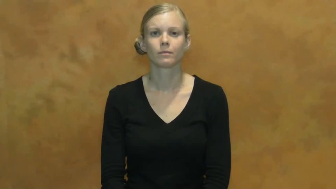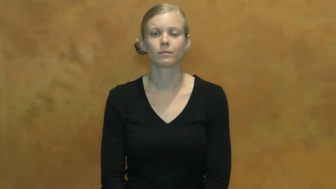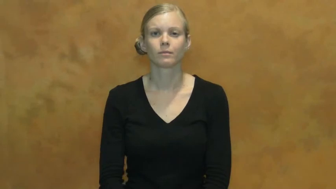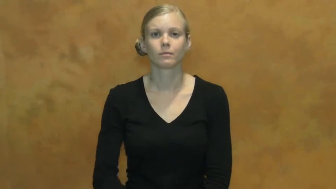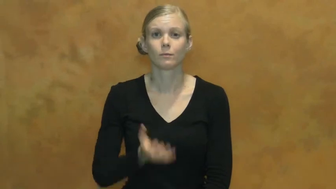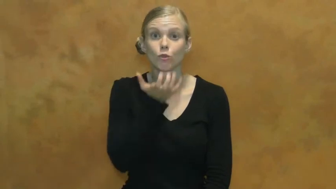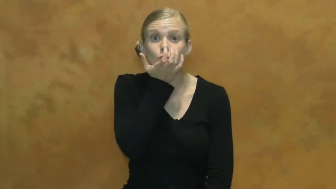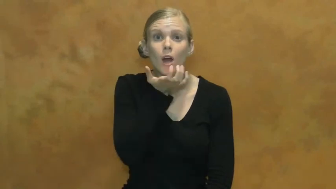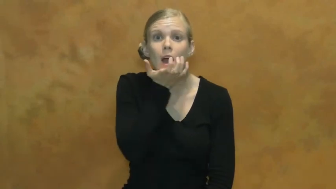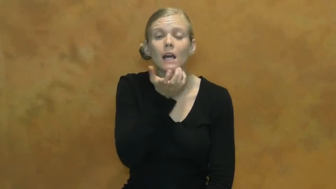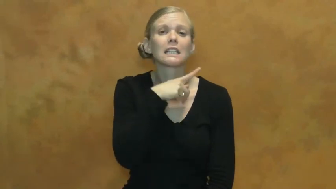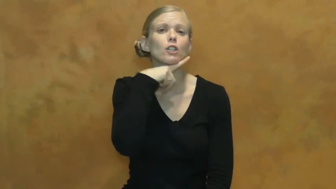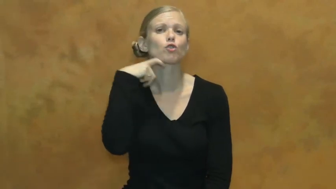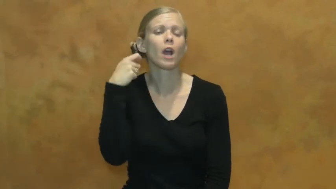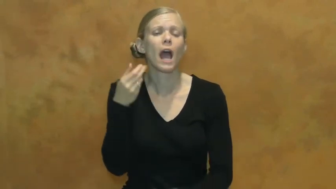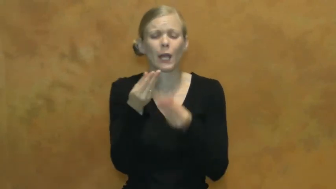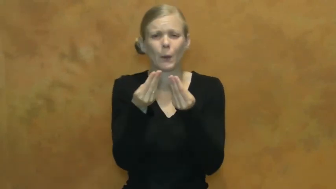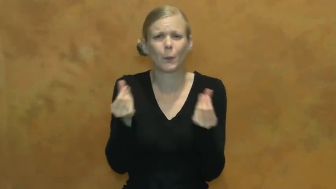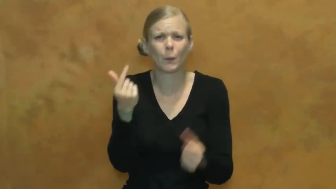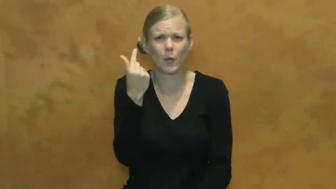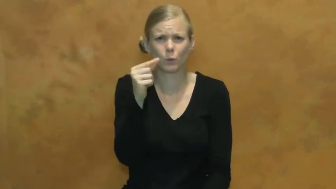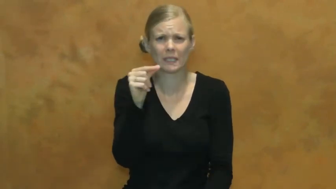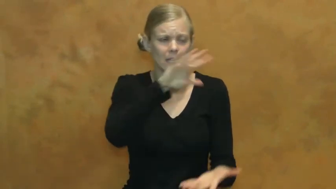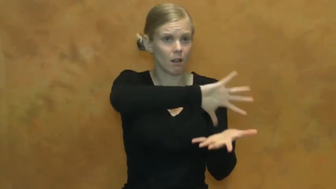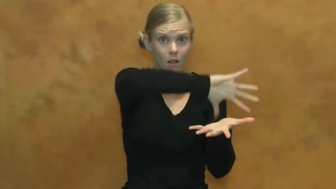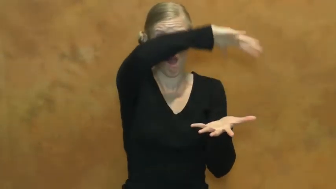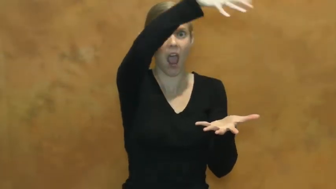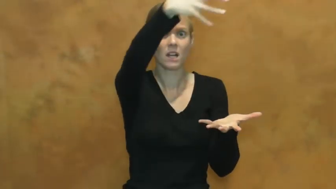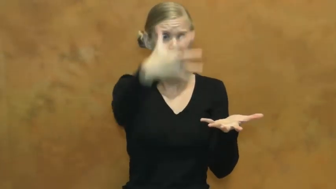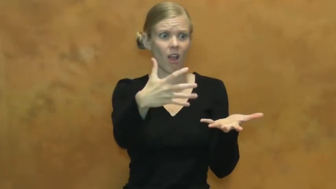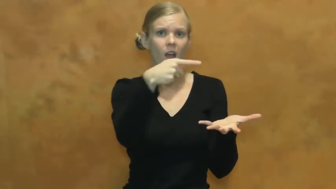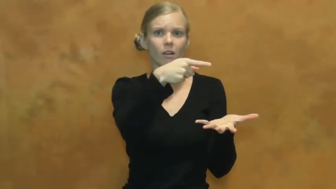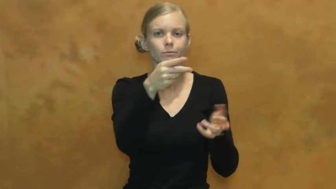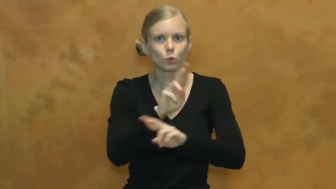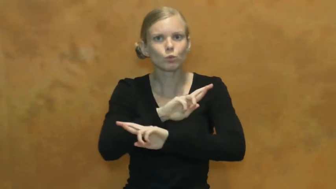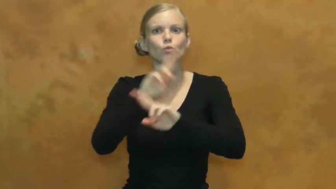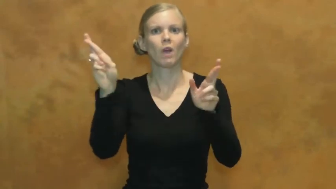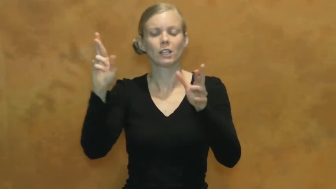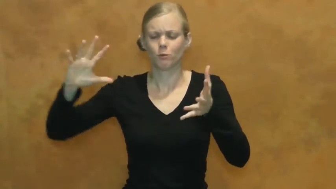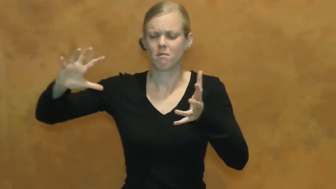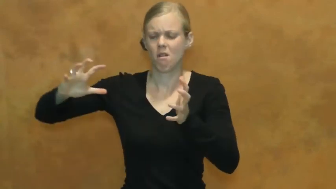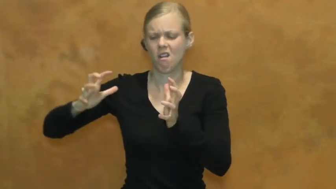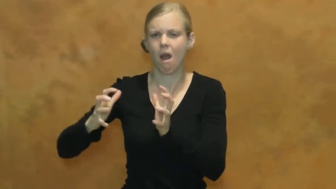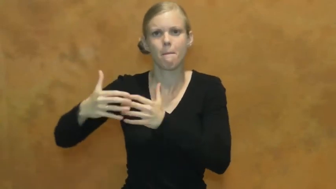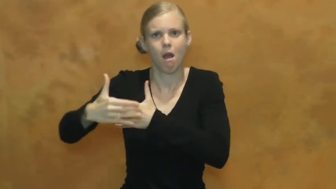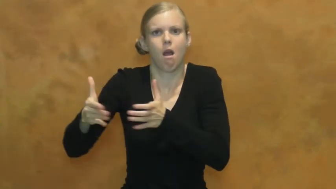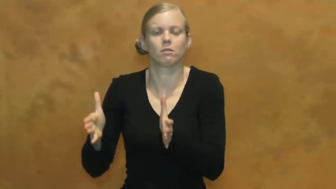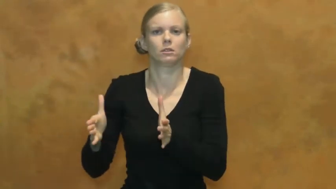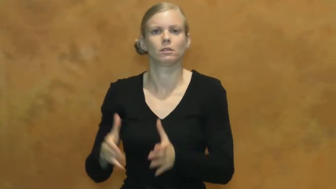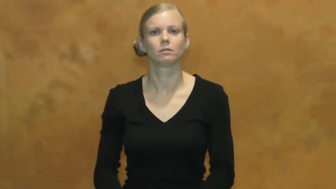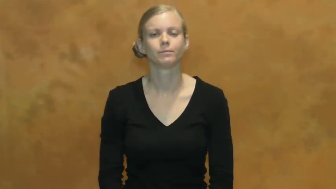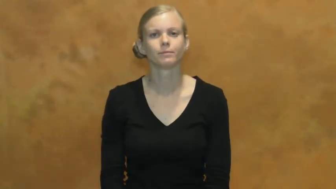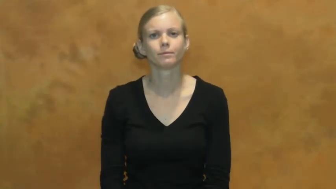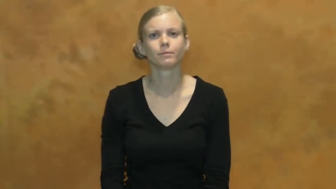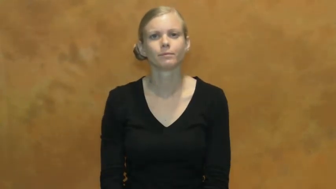haystack